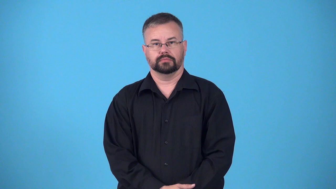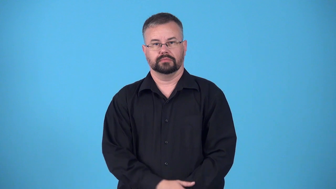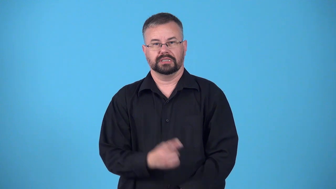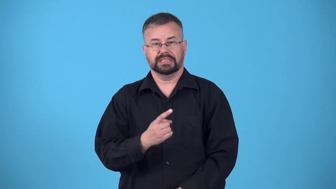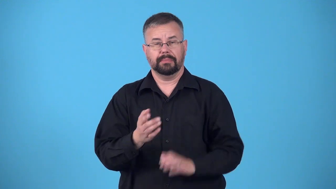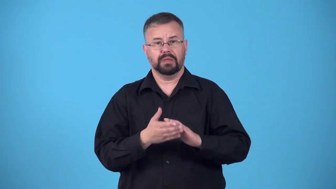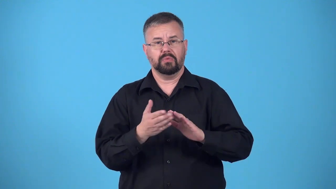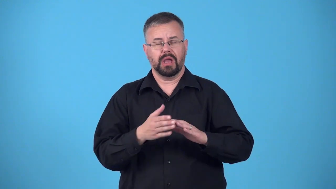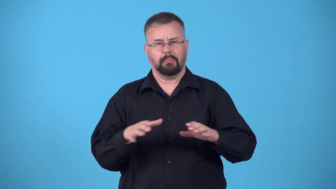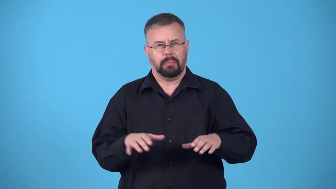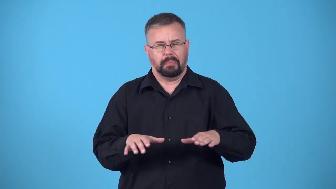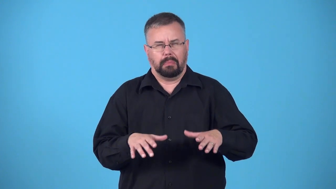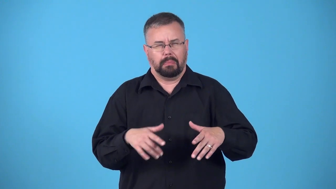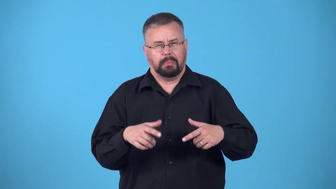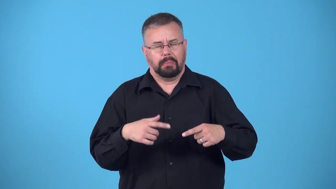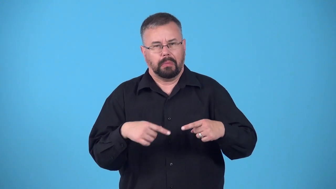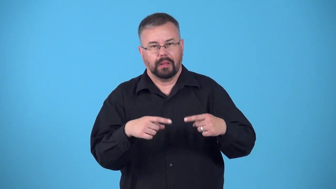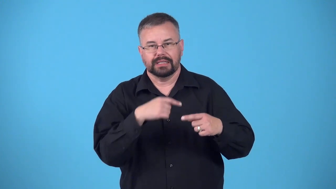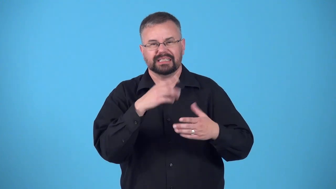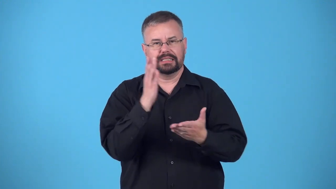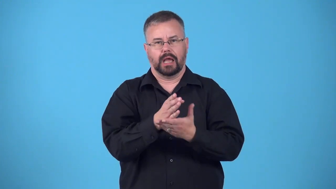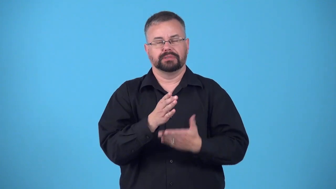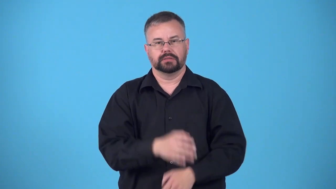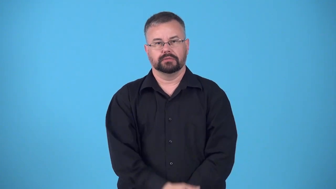sputter out